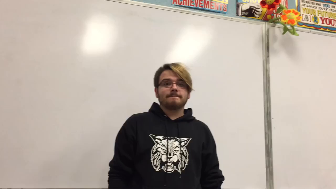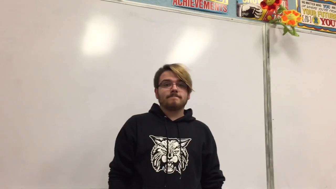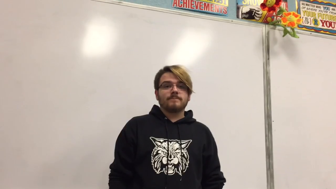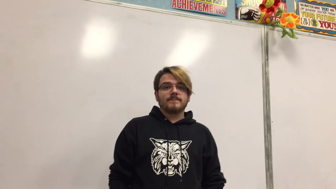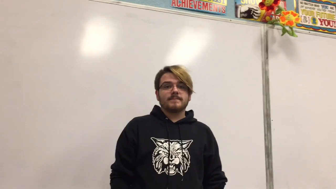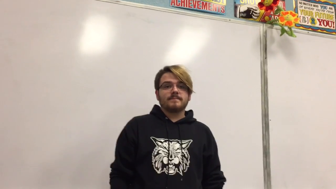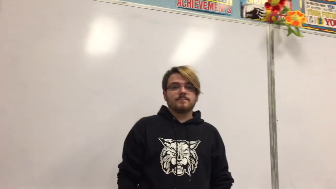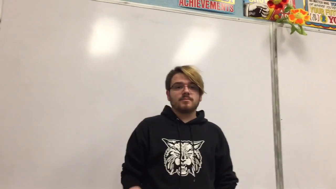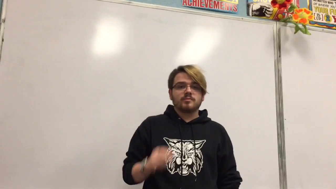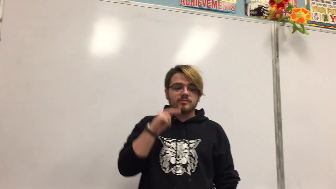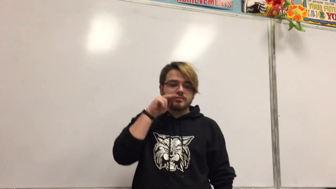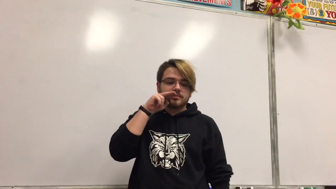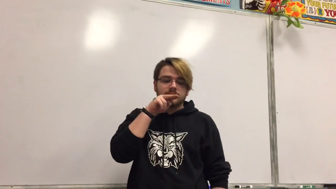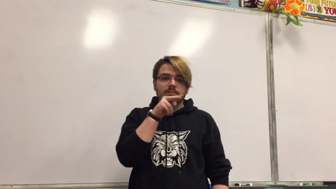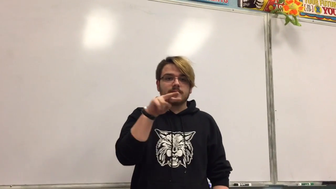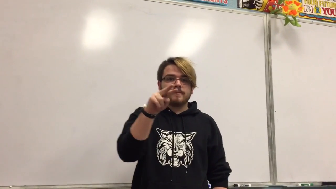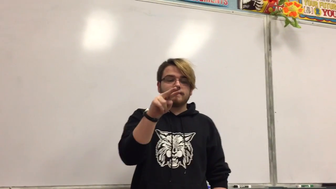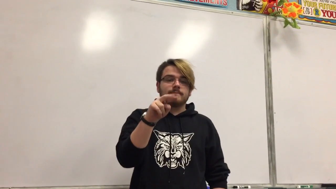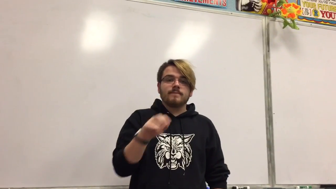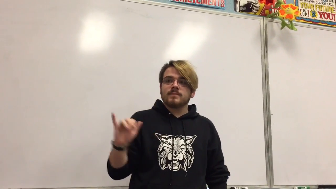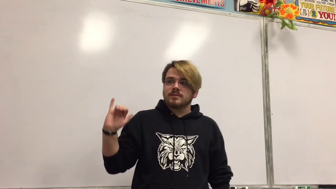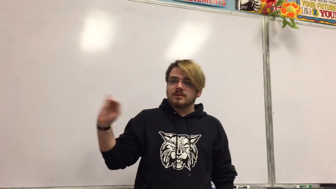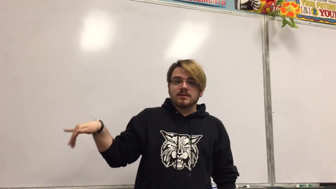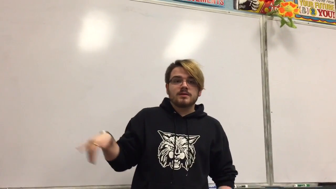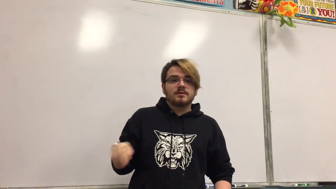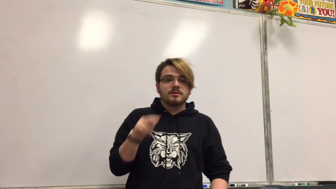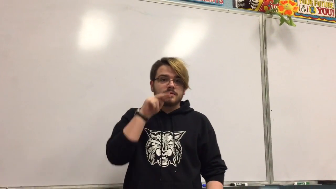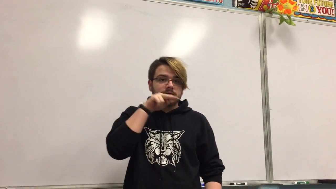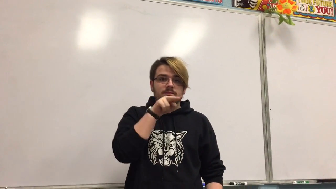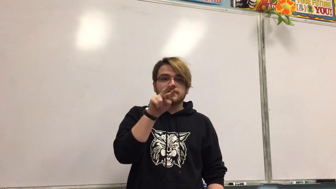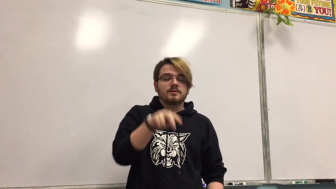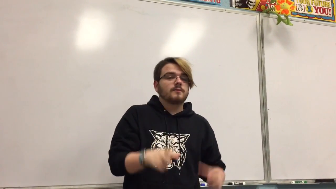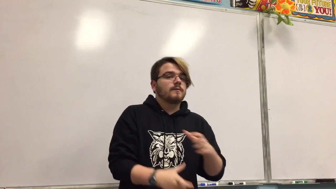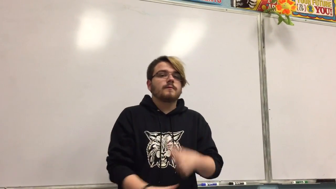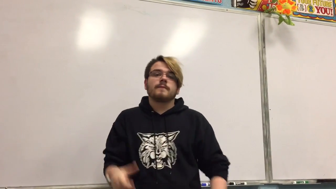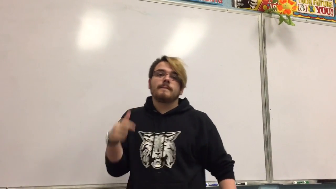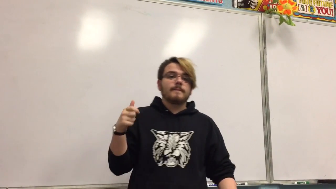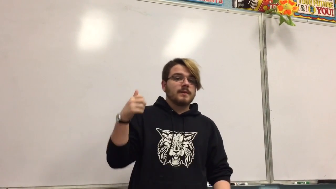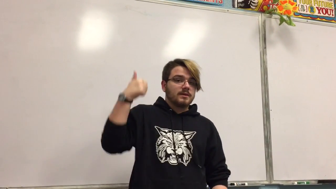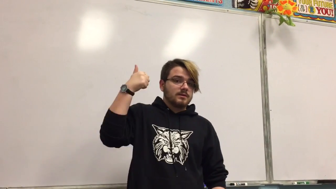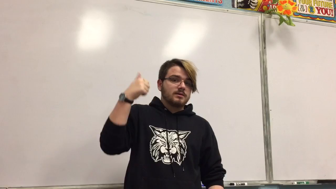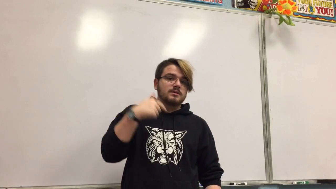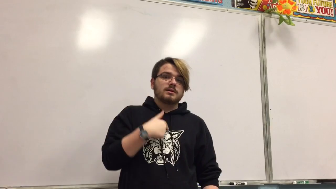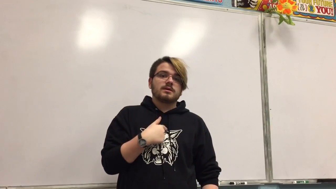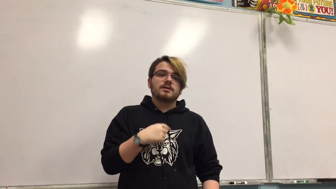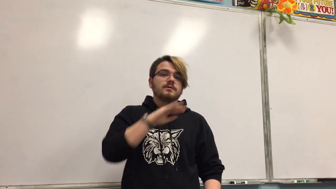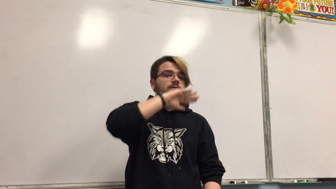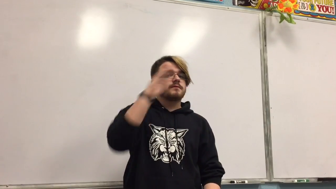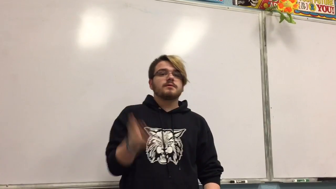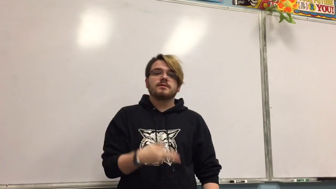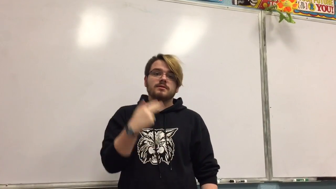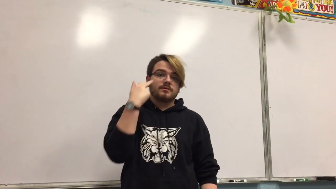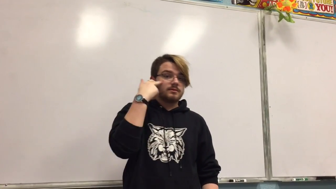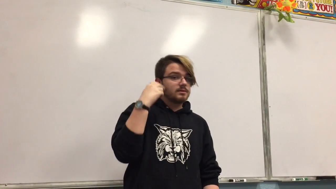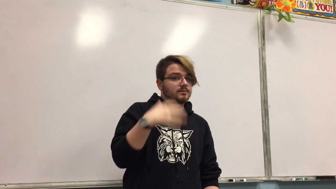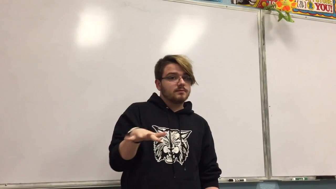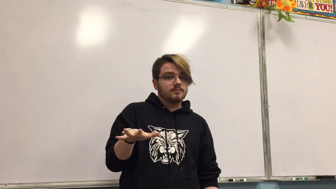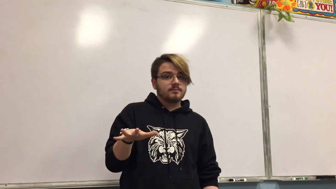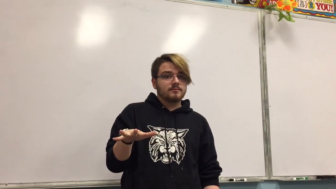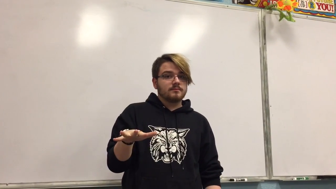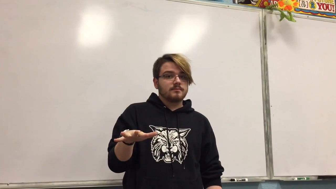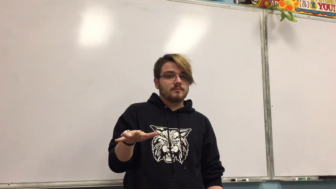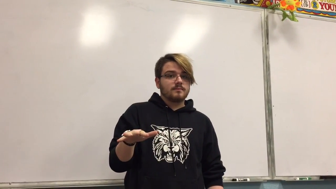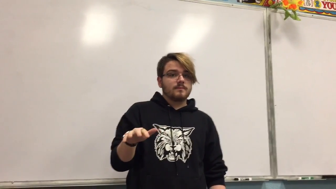Snake